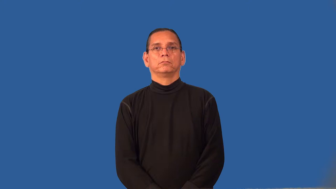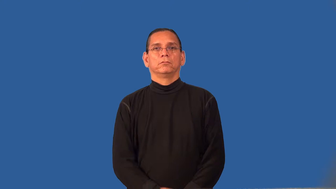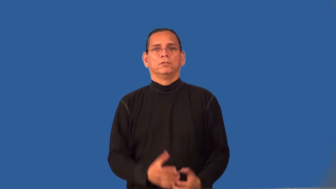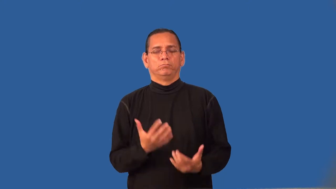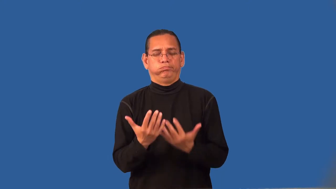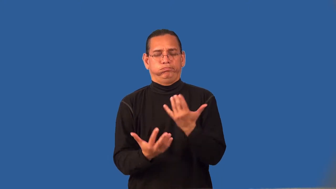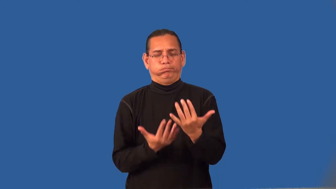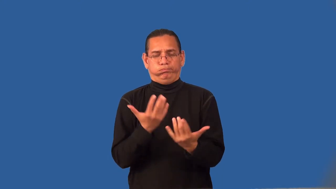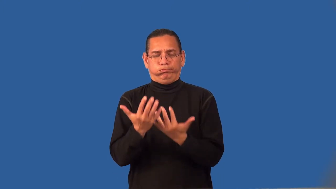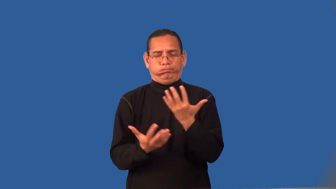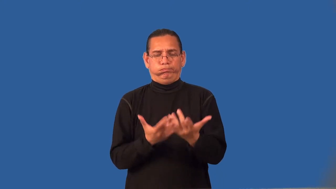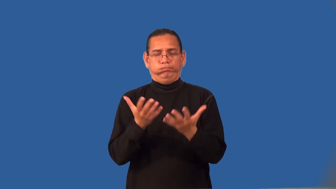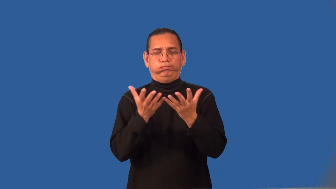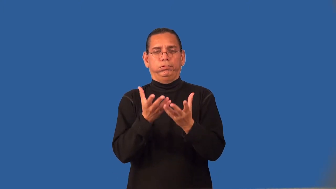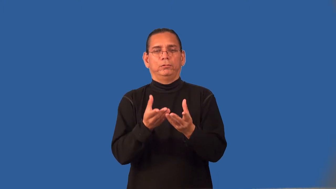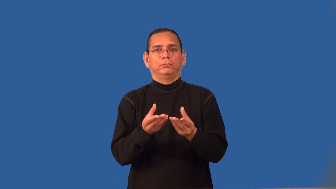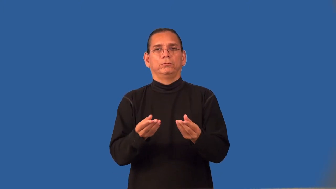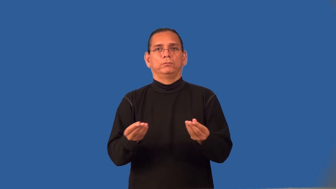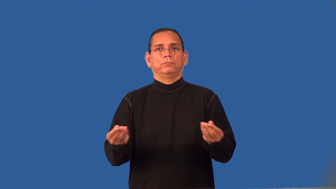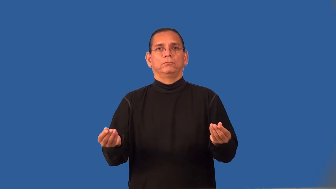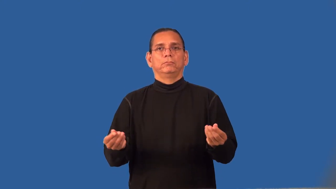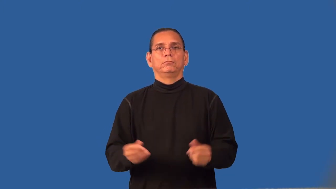render-fat